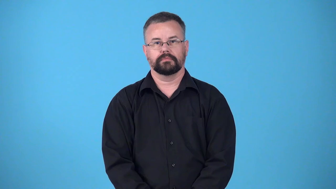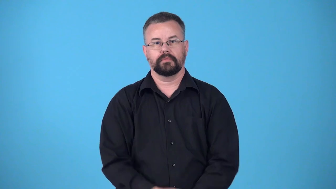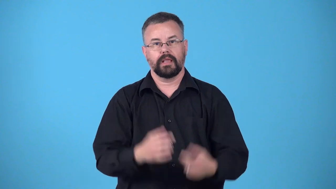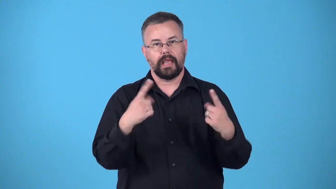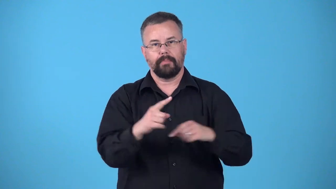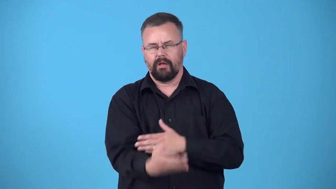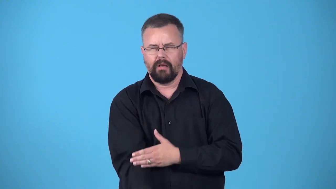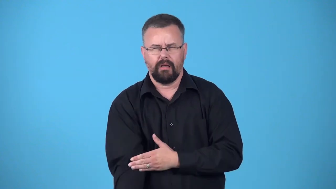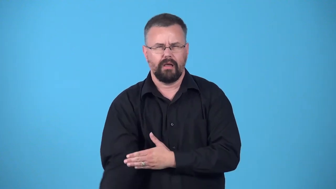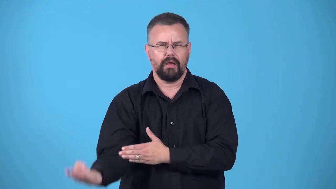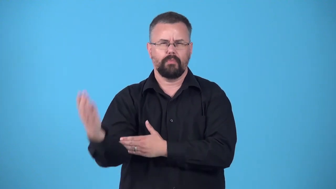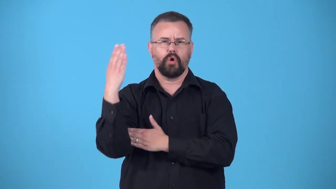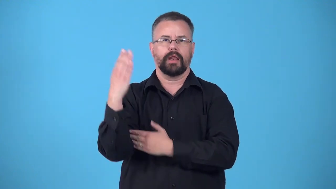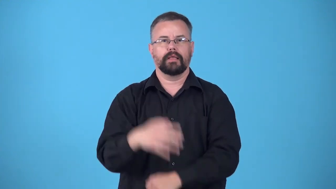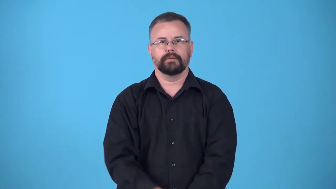all morning, all morning long